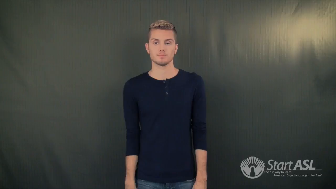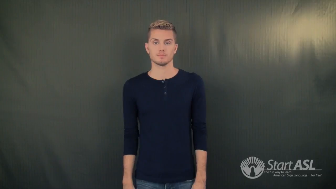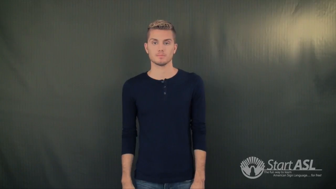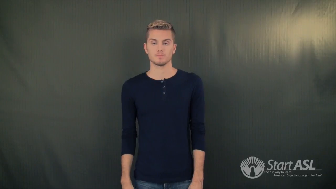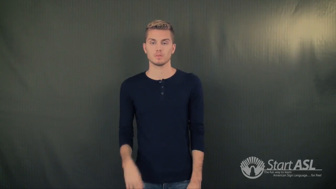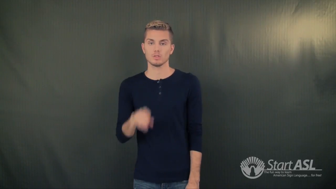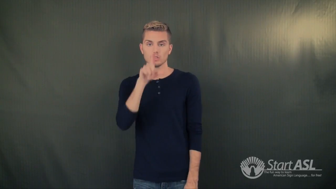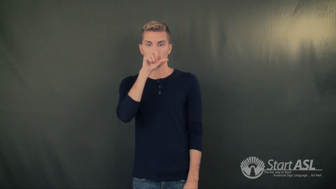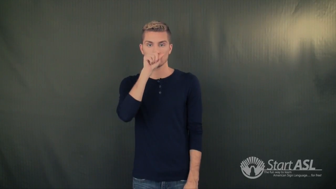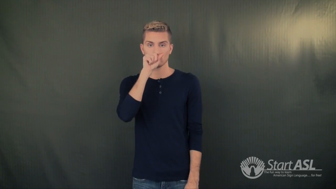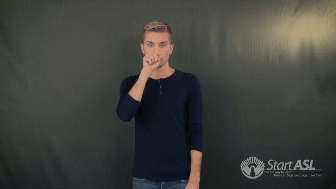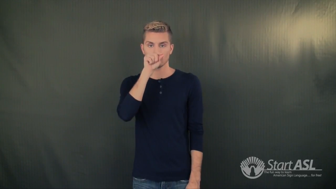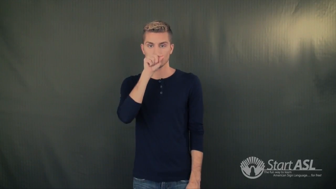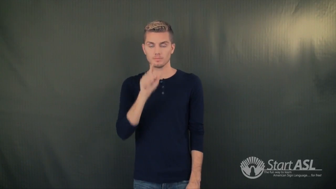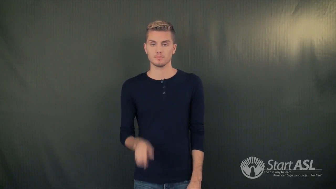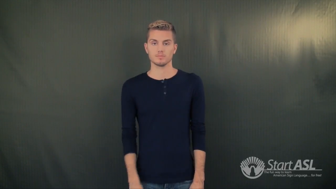chicken